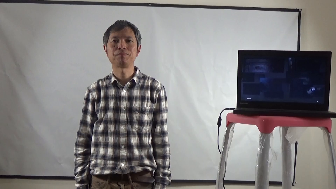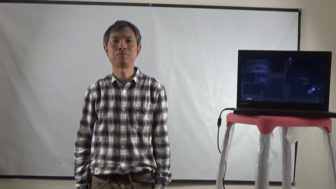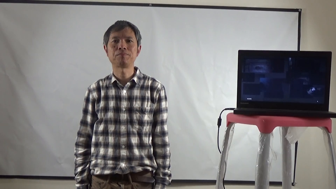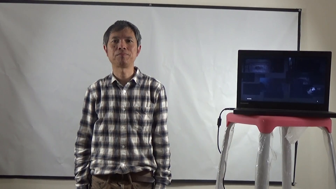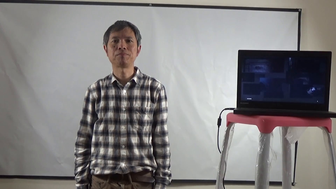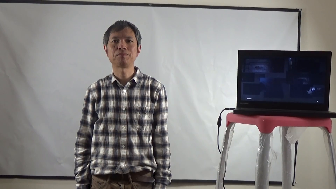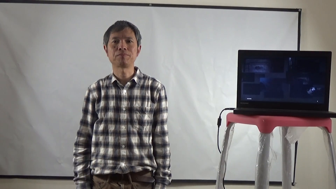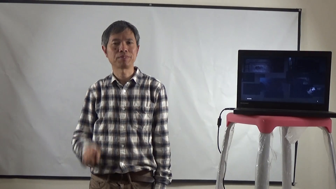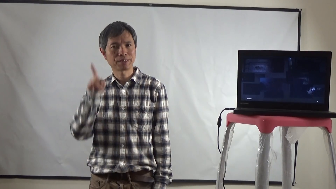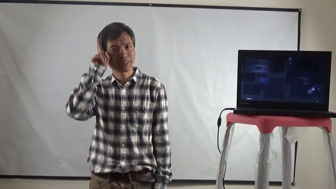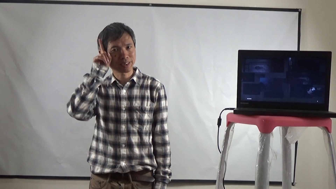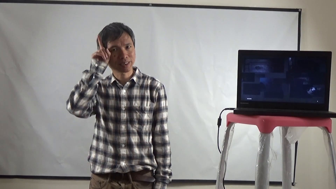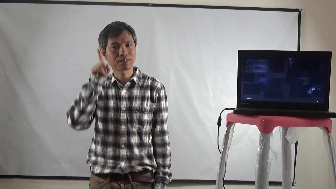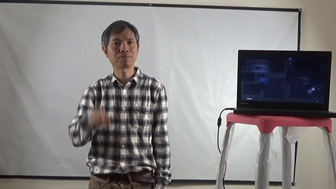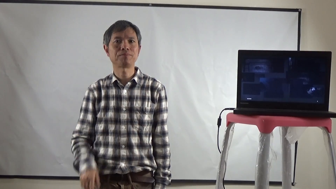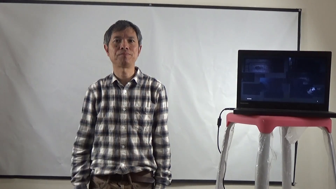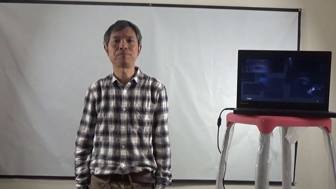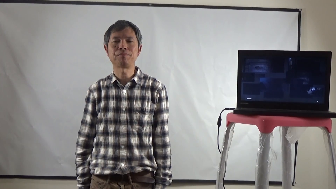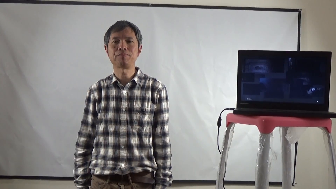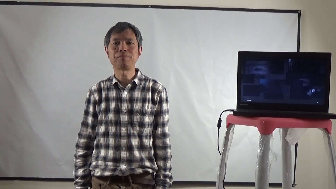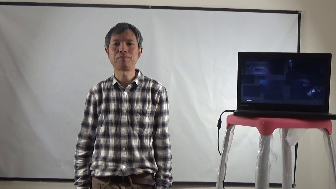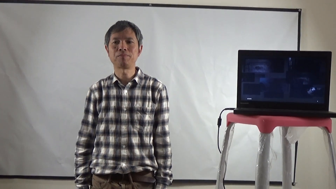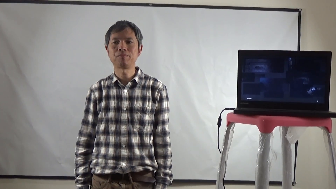black